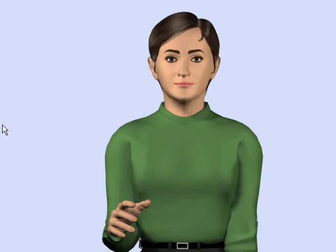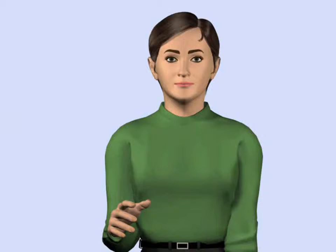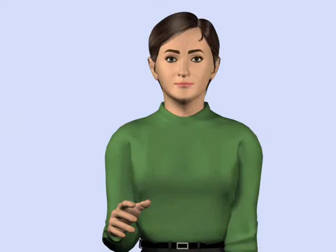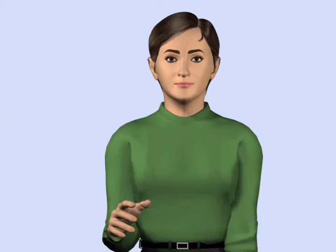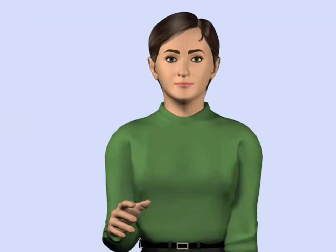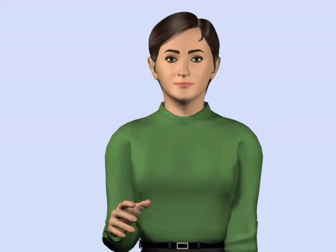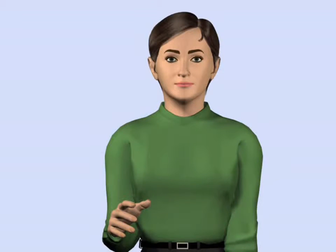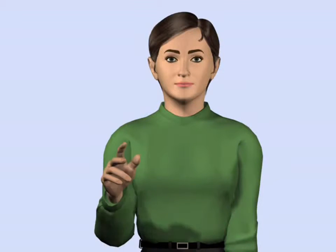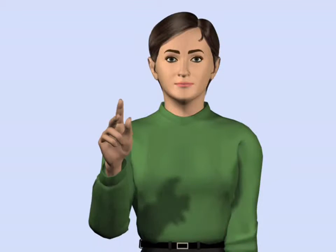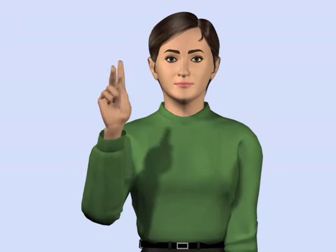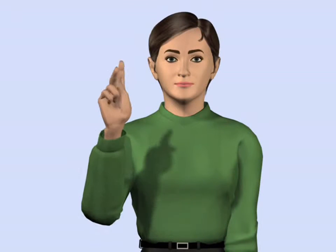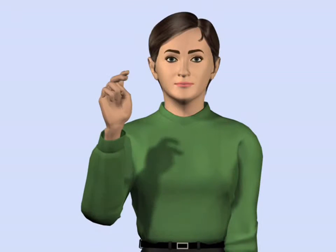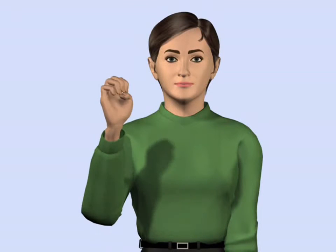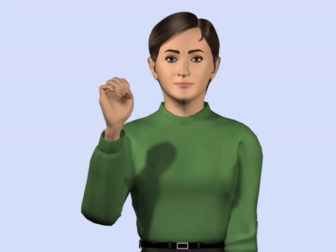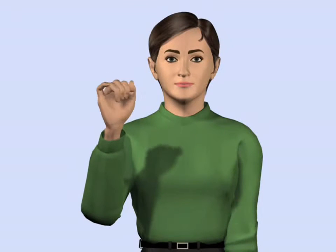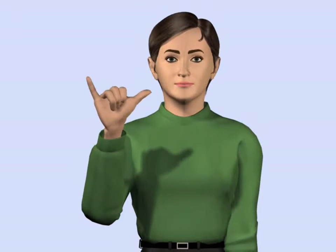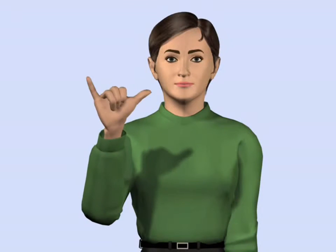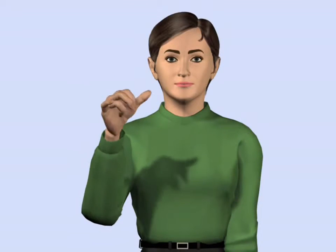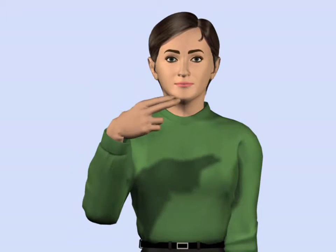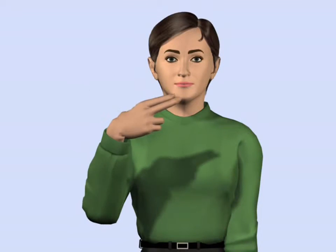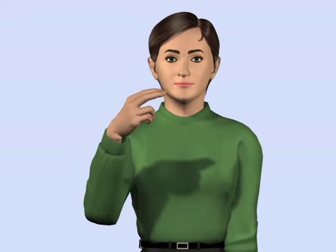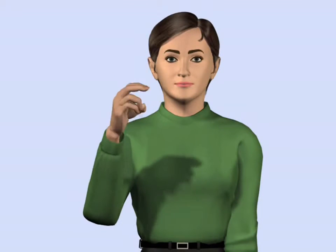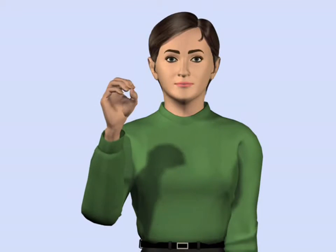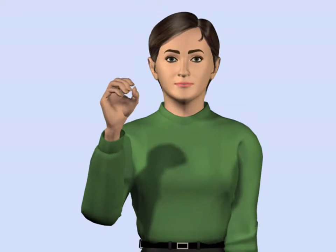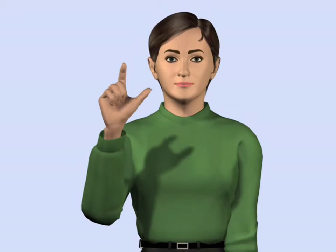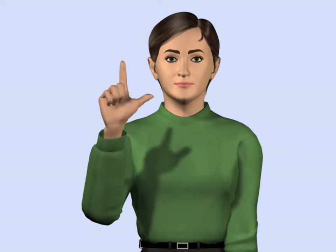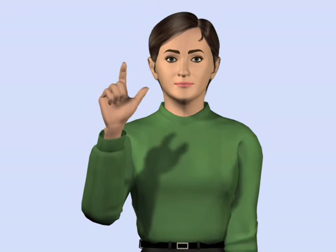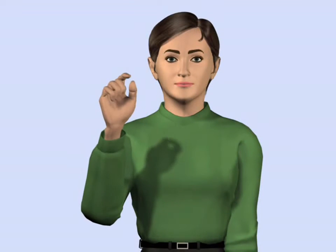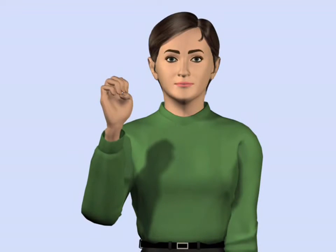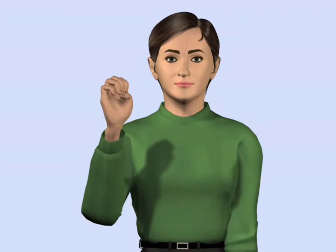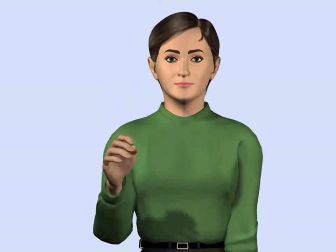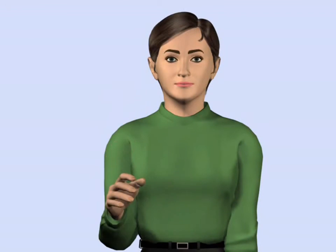keyhole